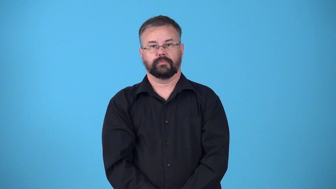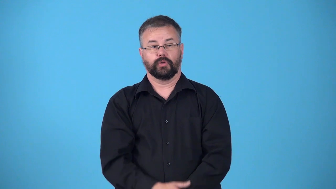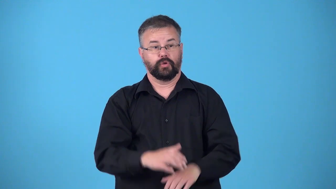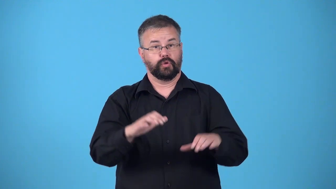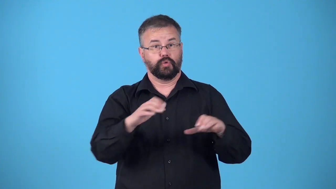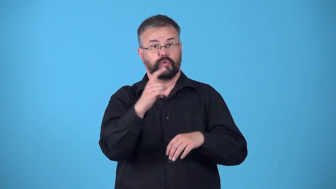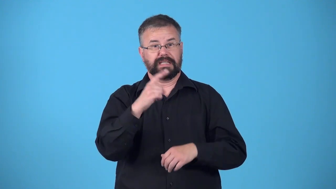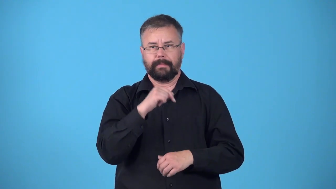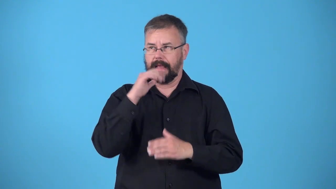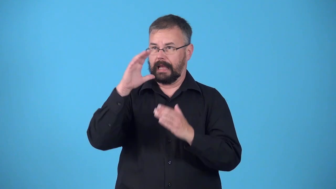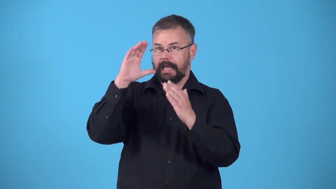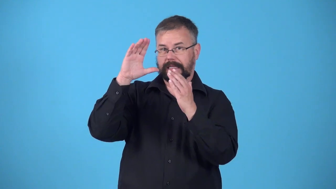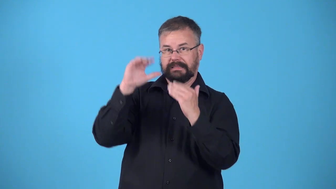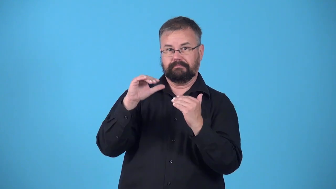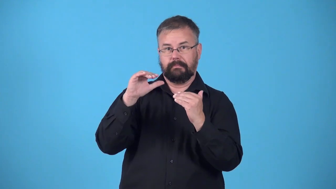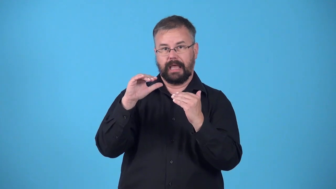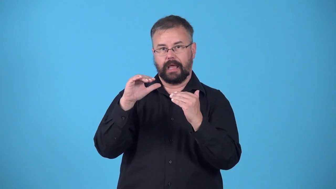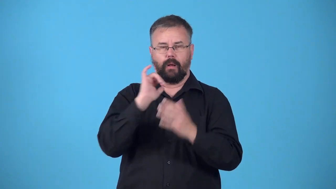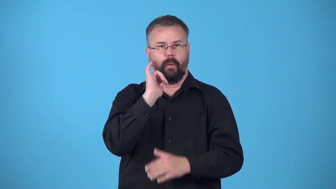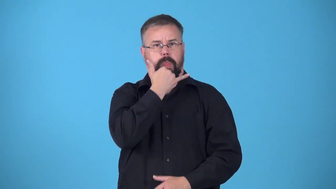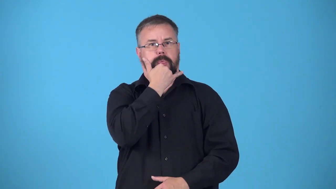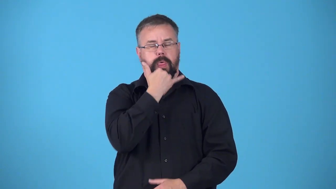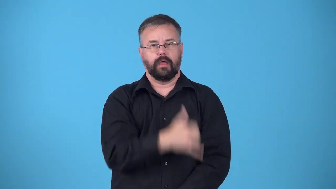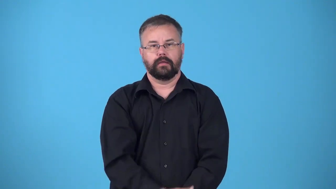cross up